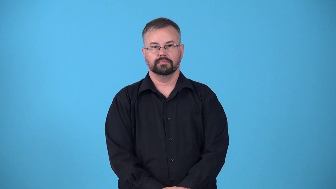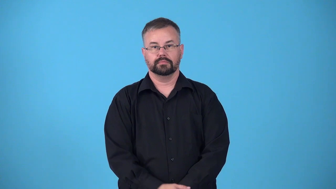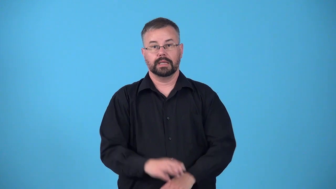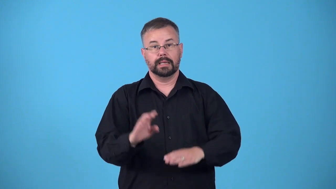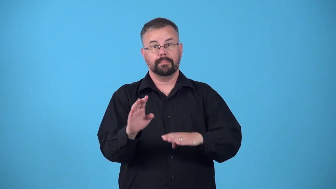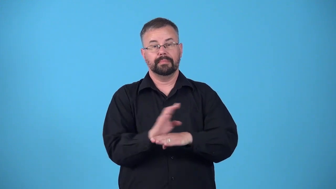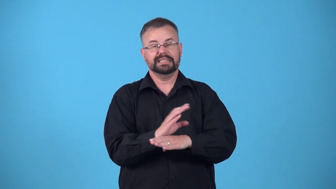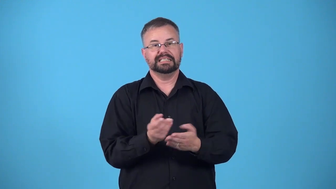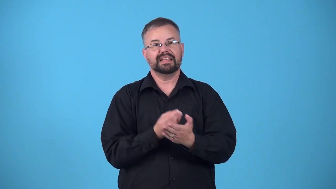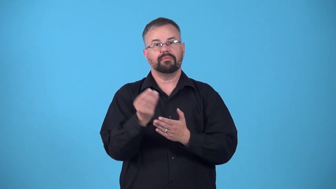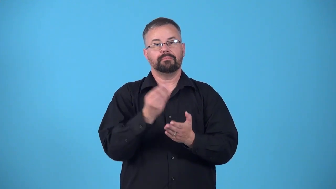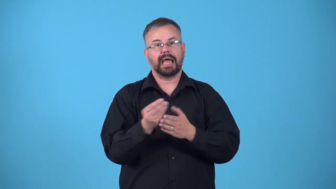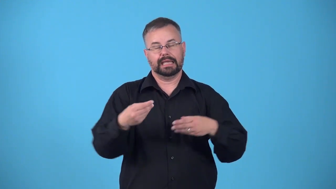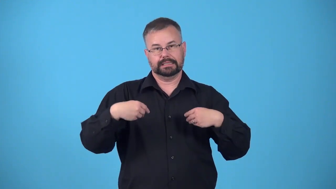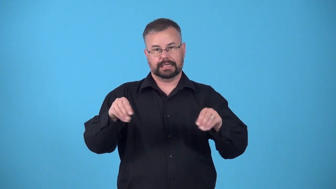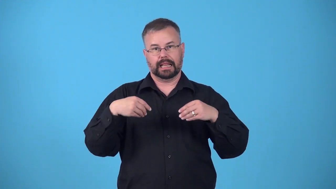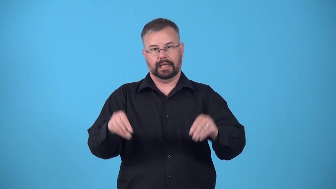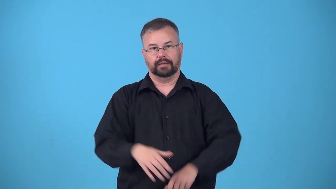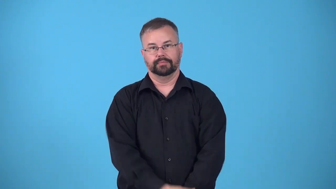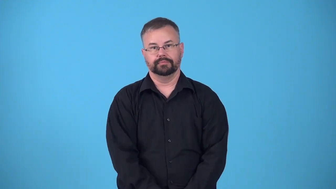trade